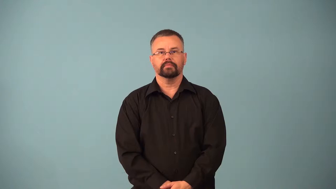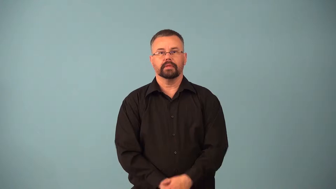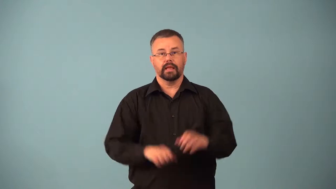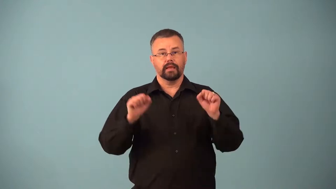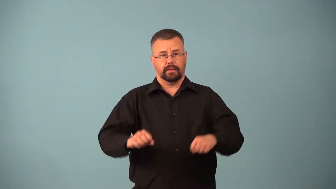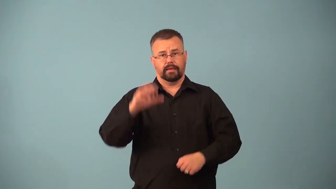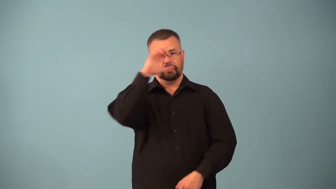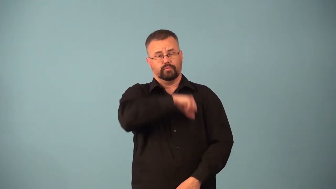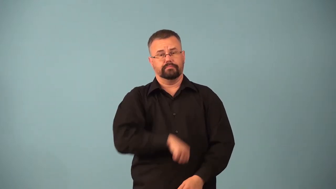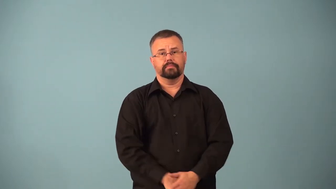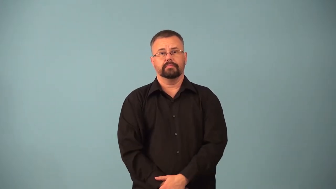assumable-guess